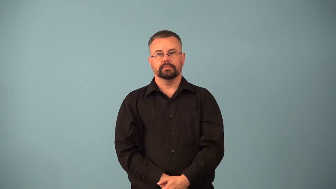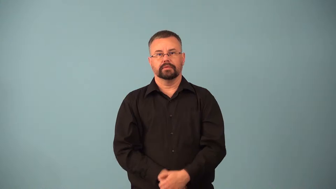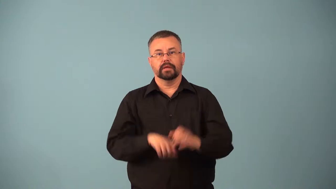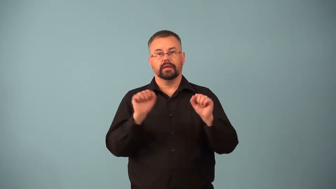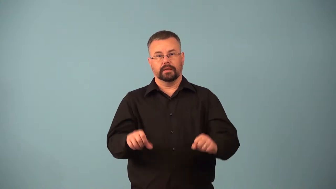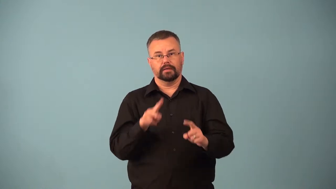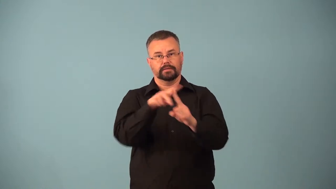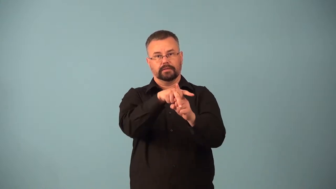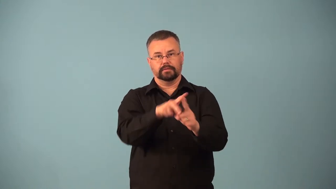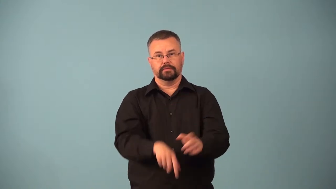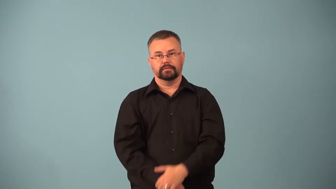assignable